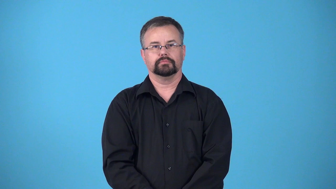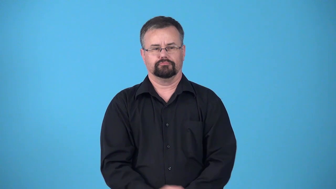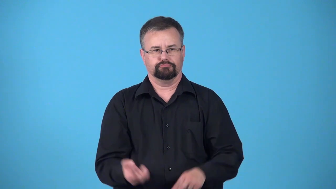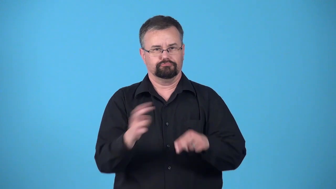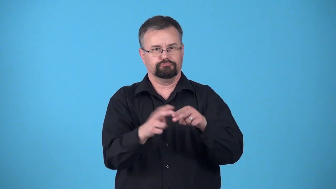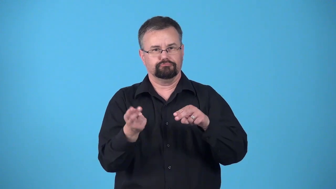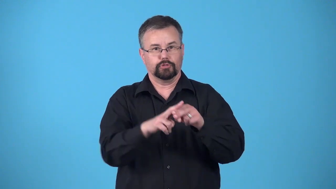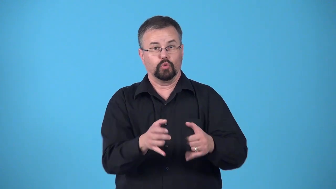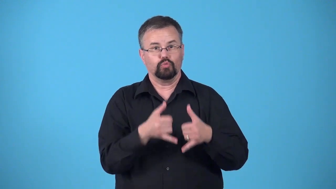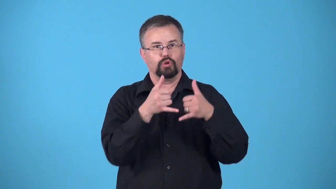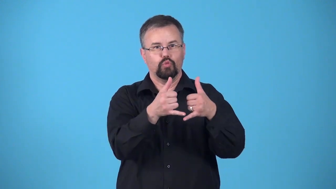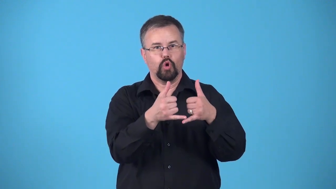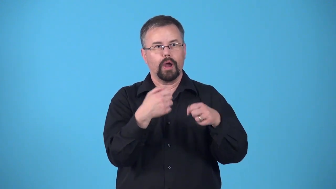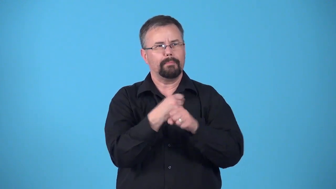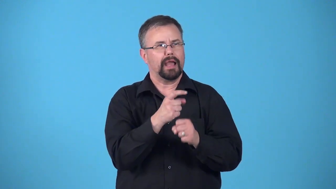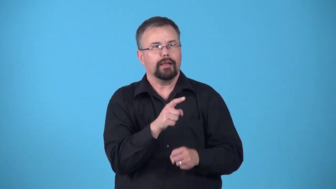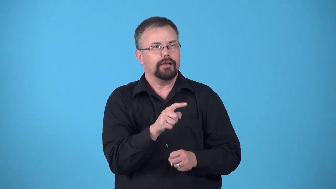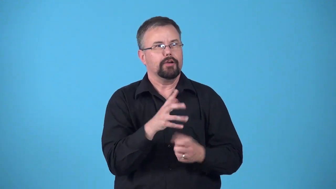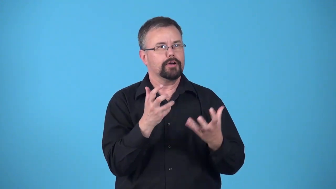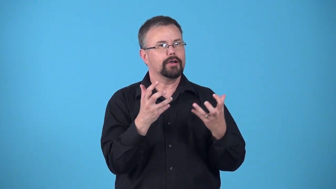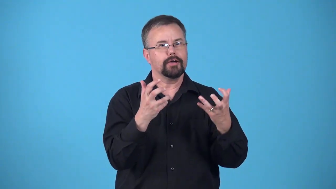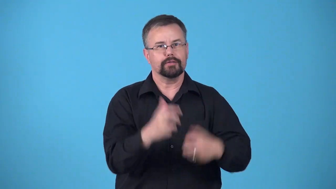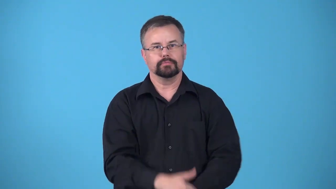sweeten the pot